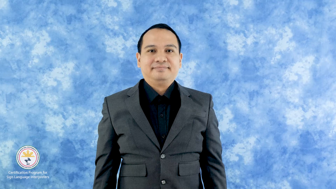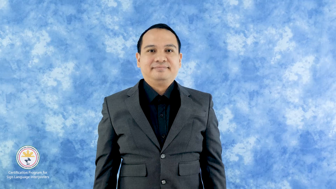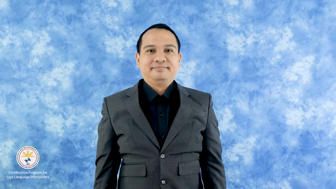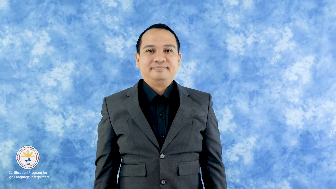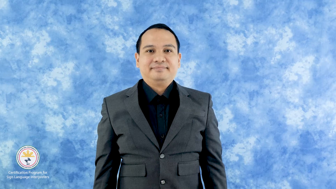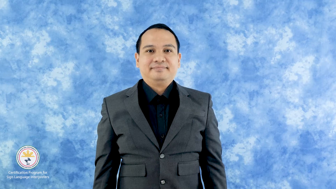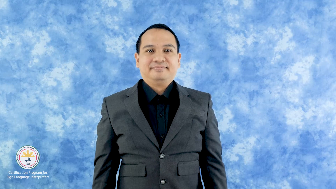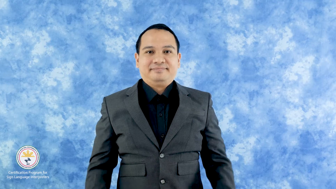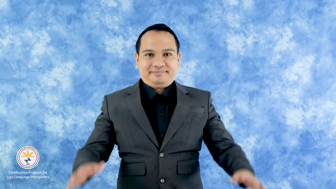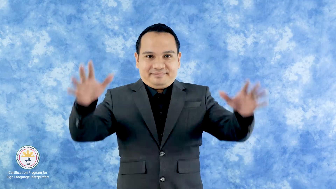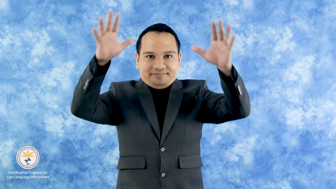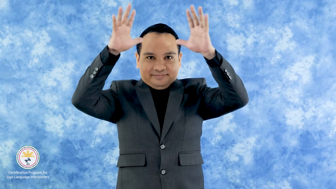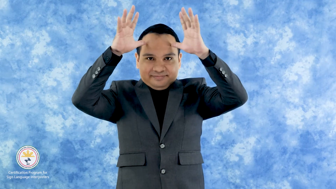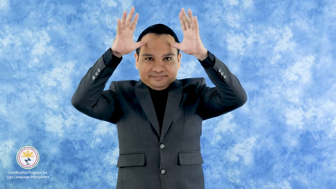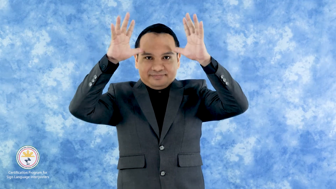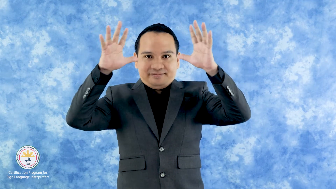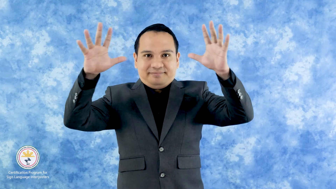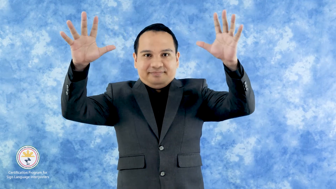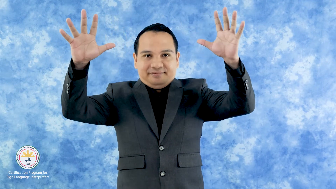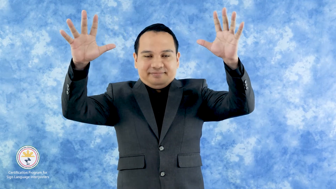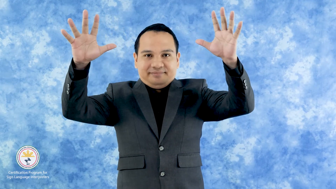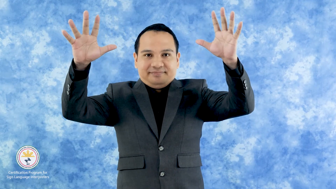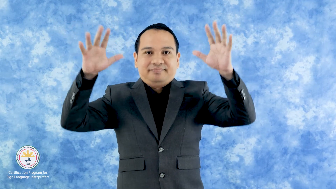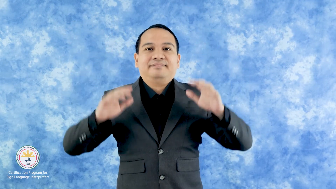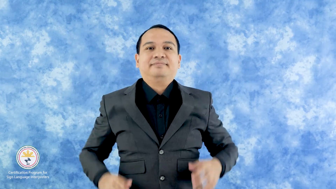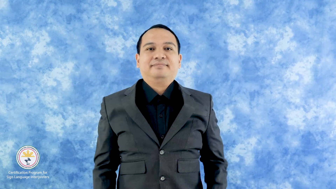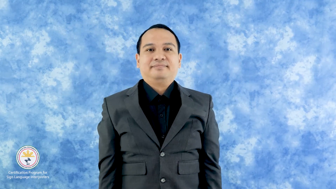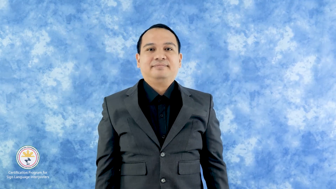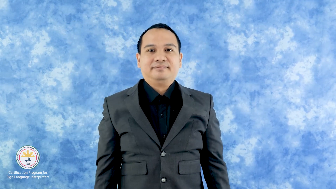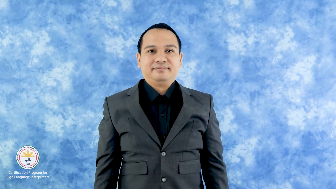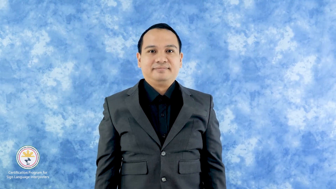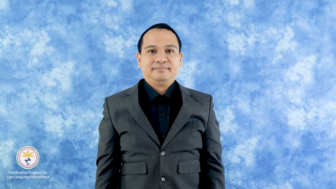Moose